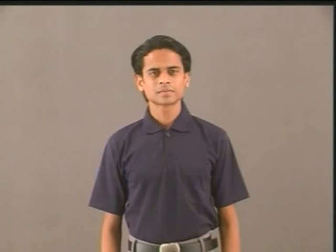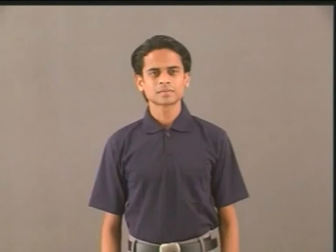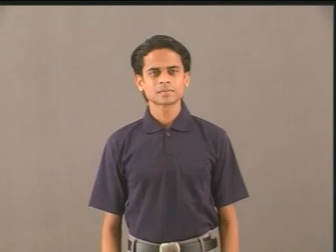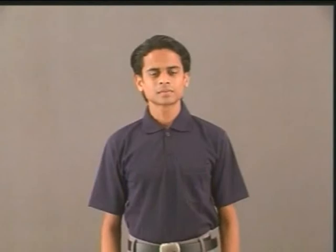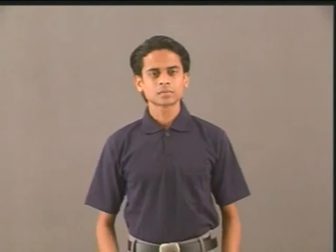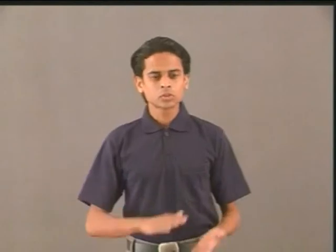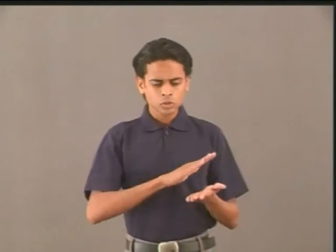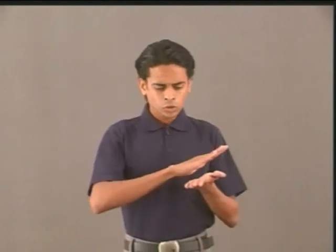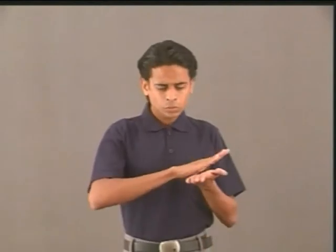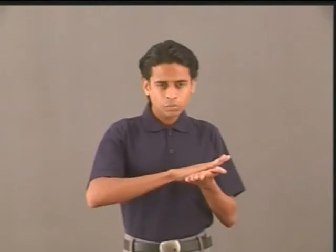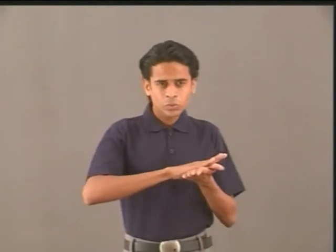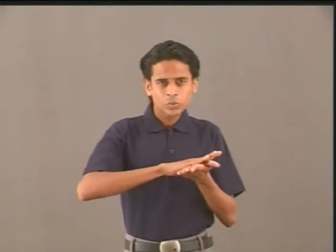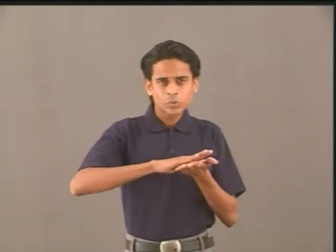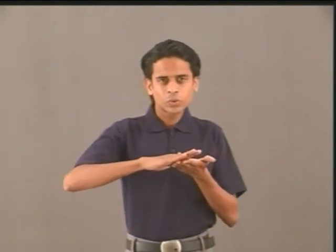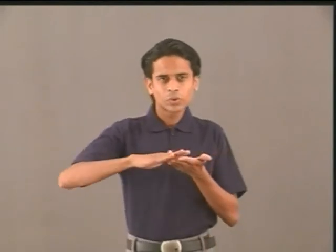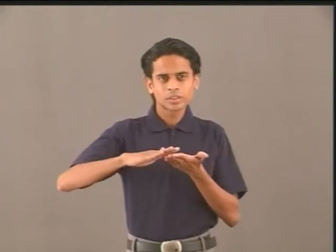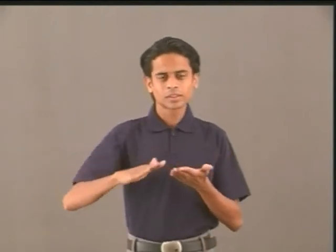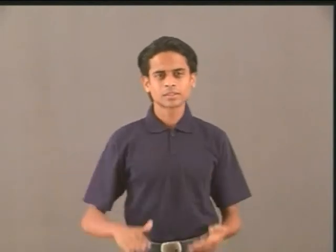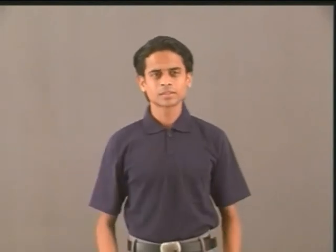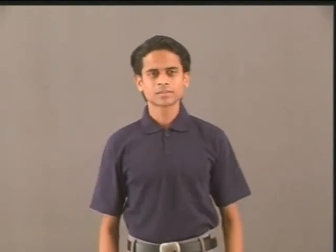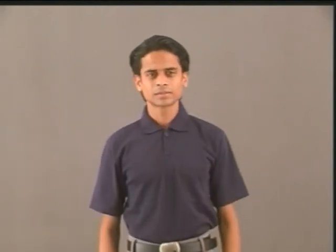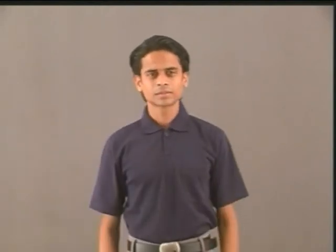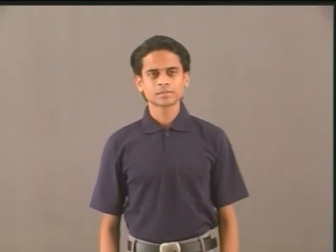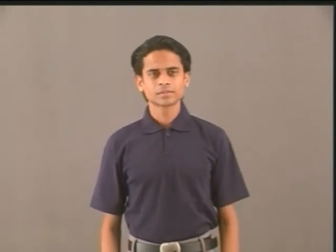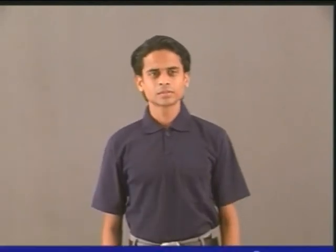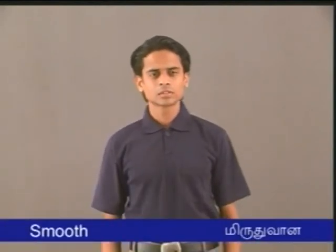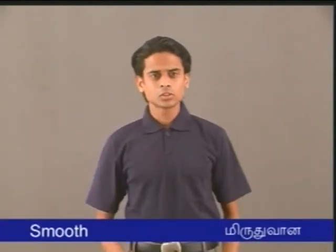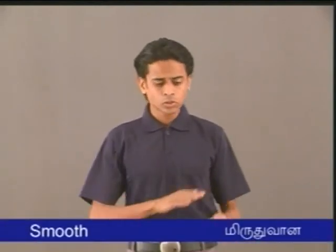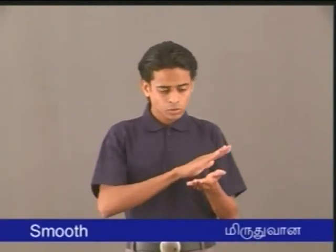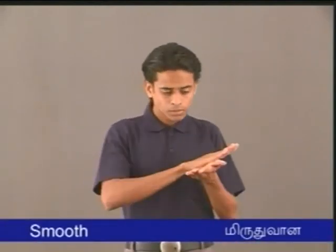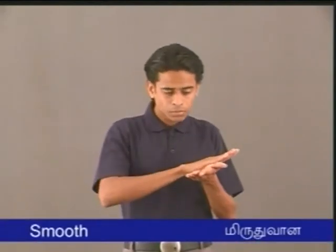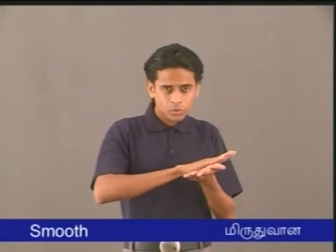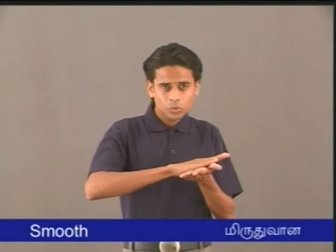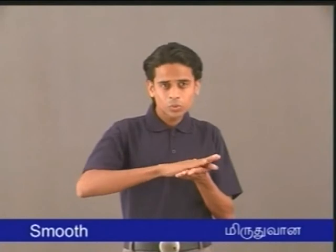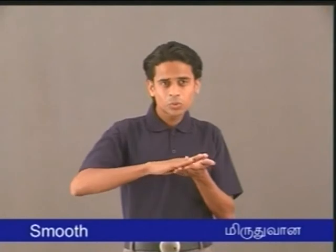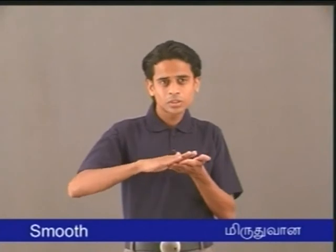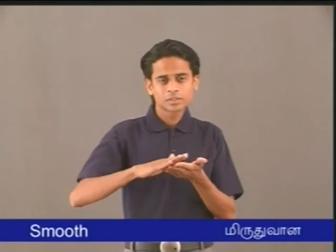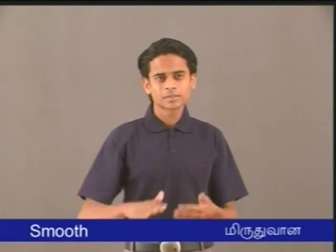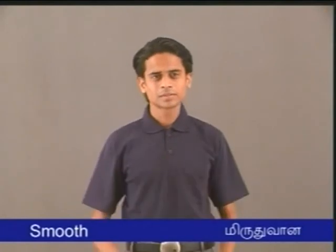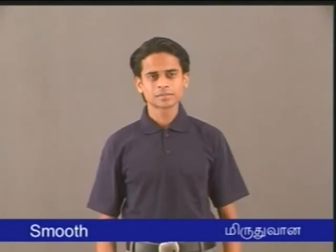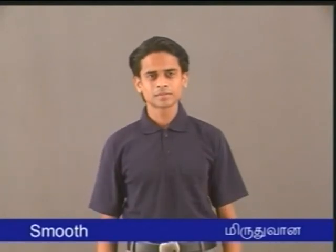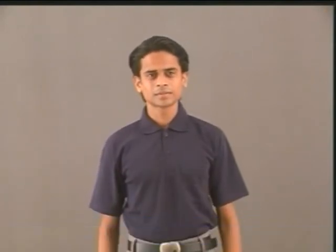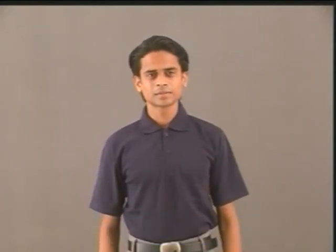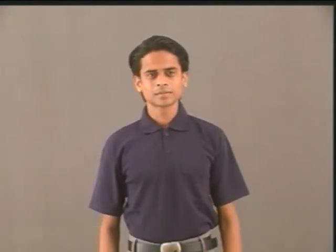smooth